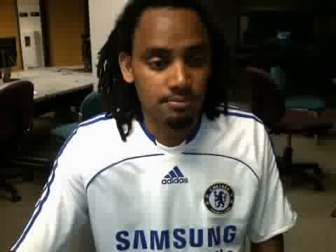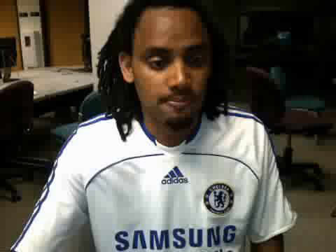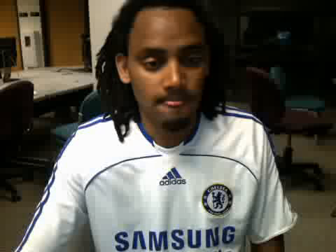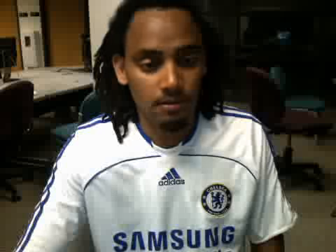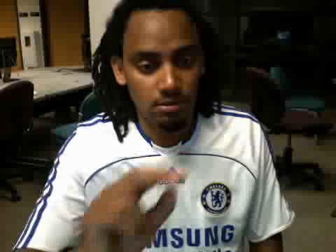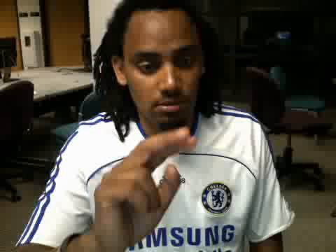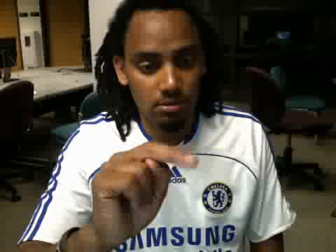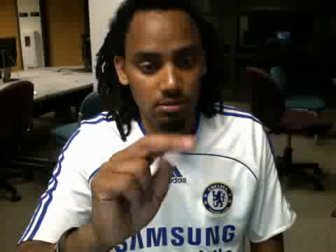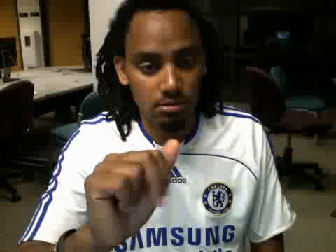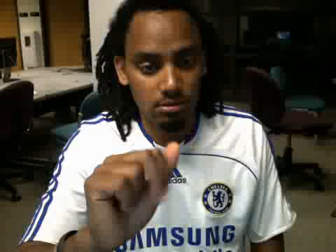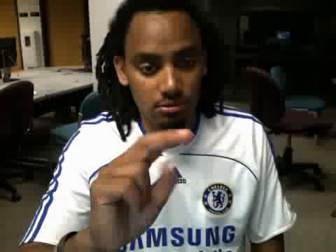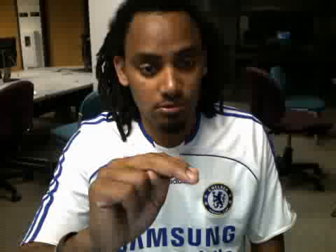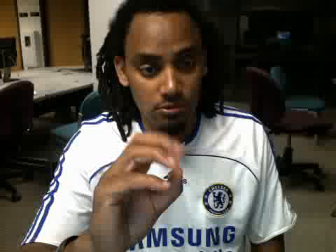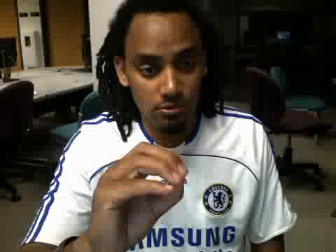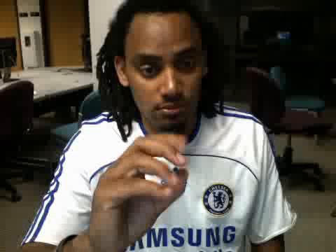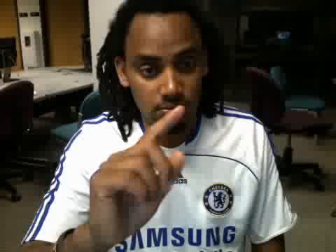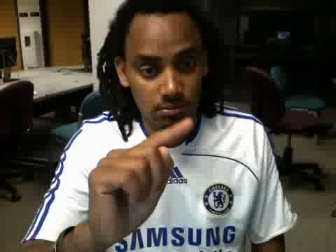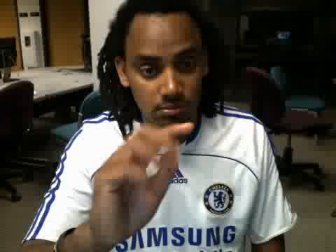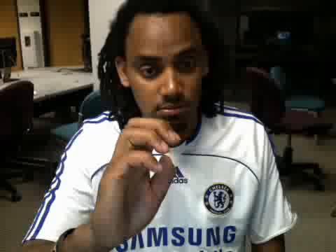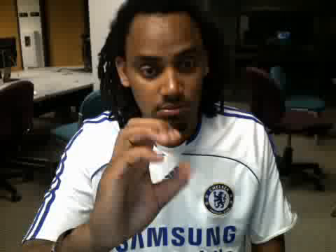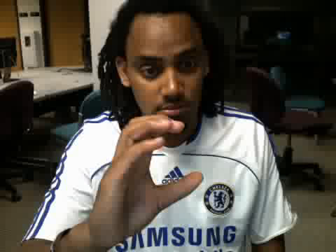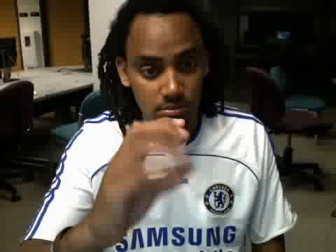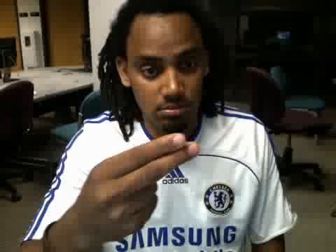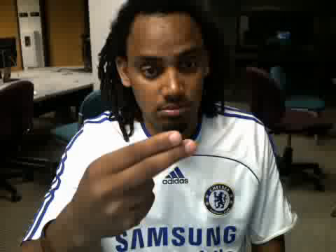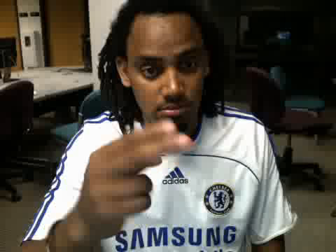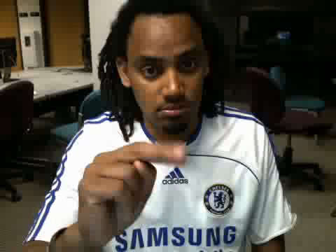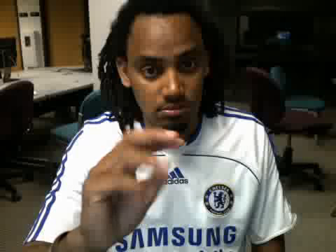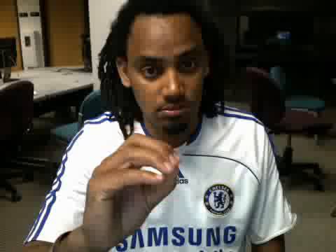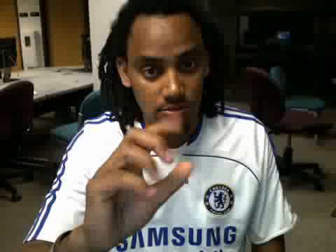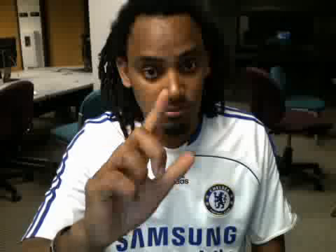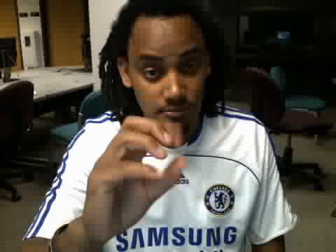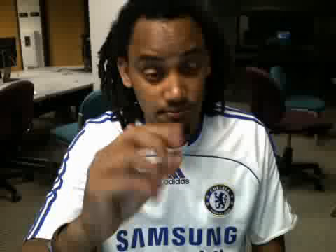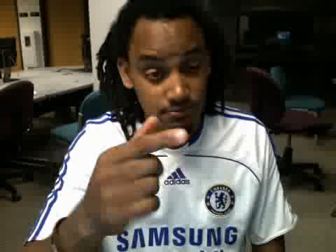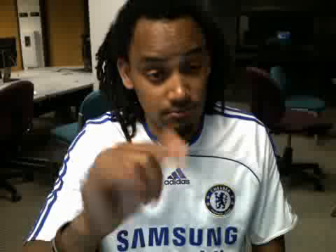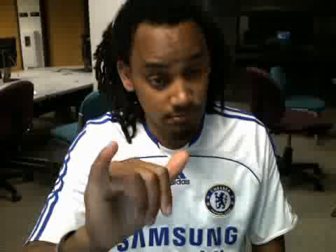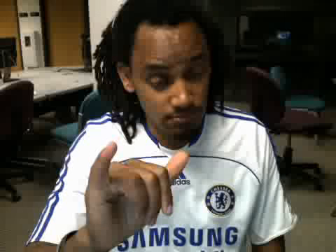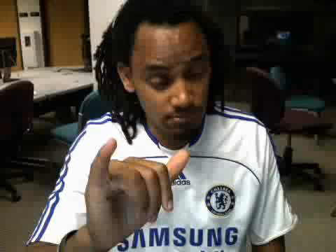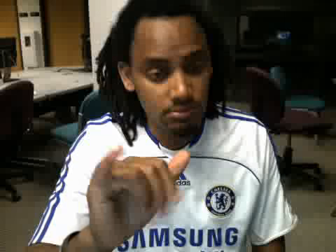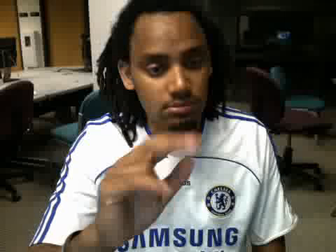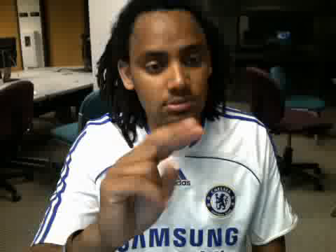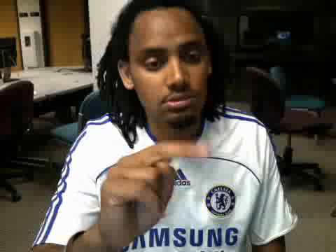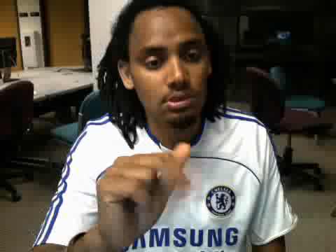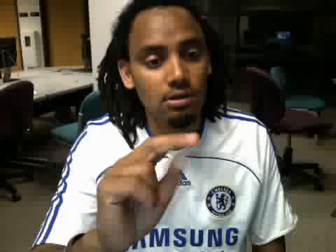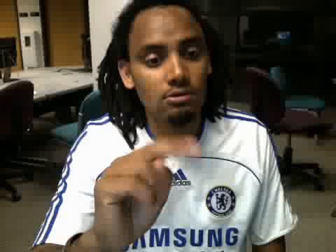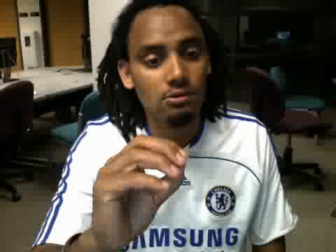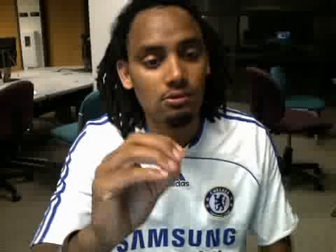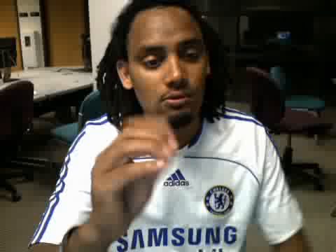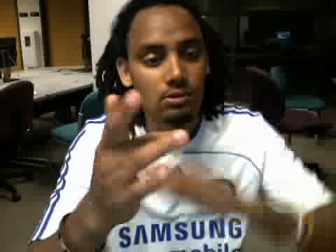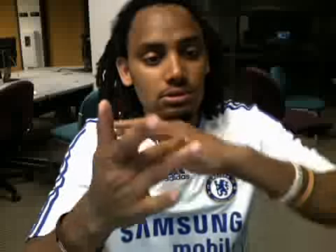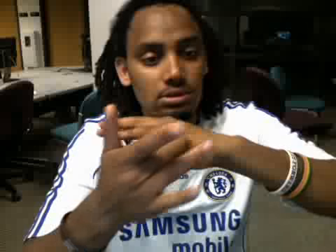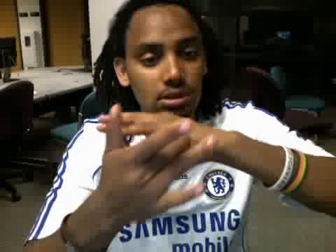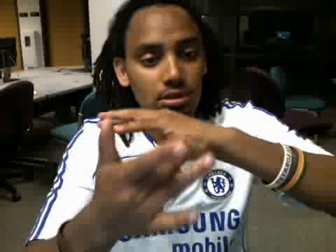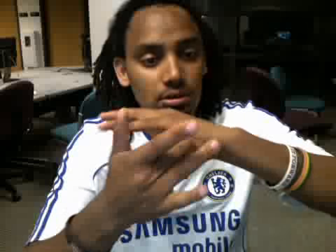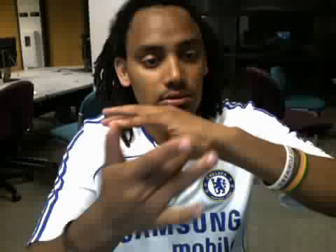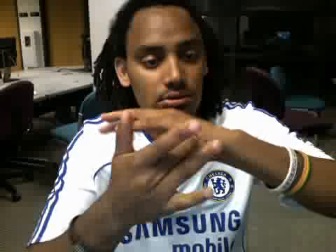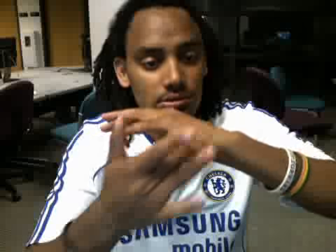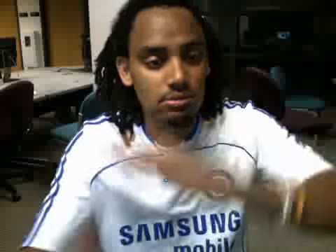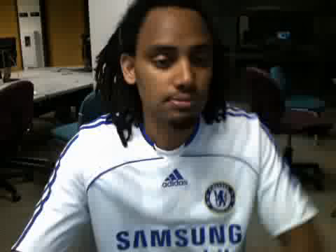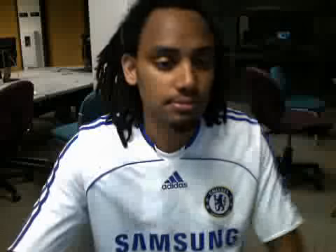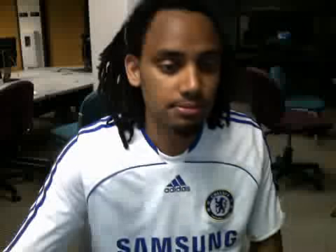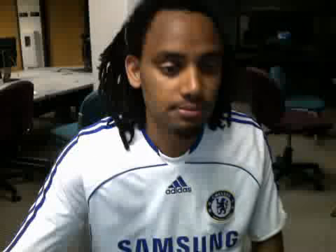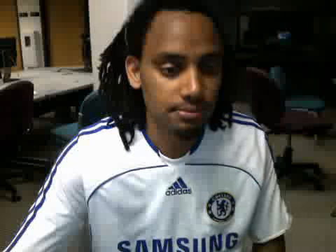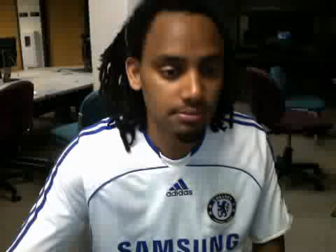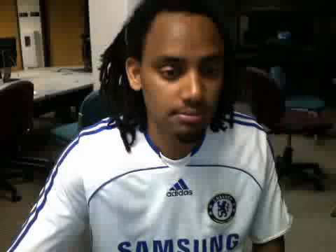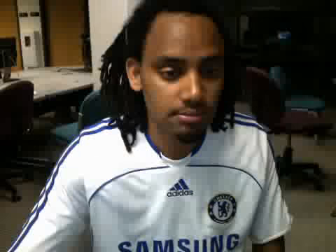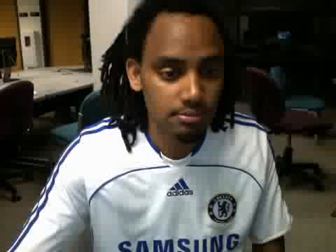Nanotechnology